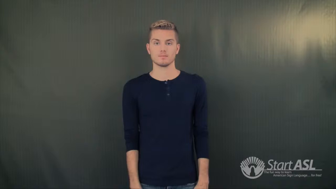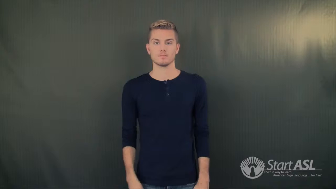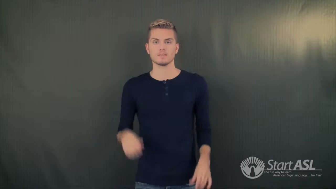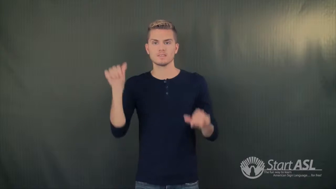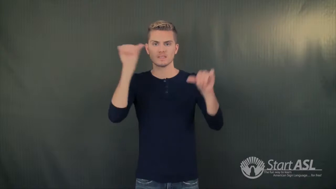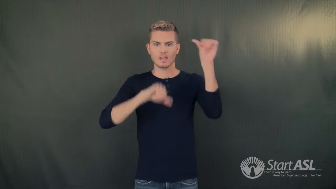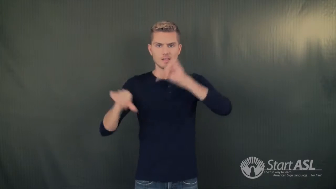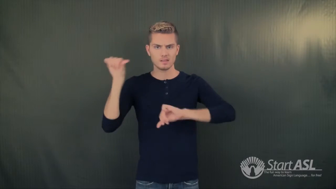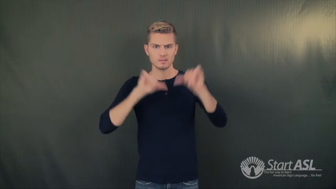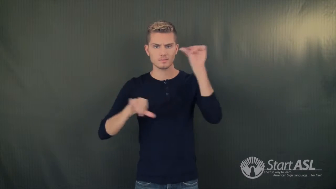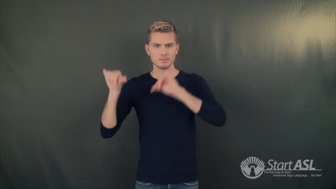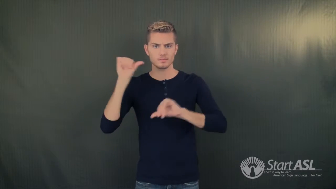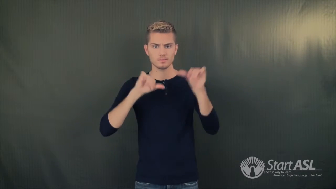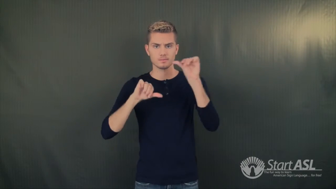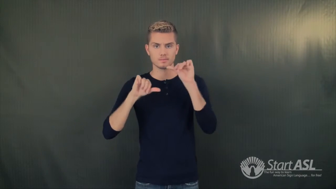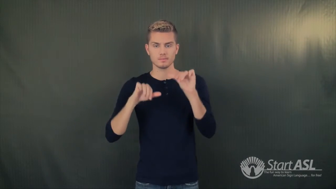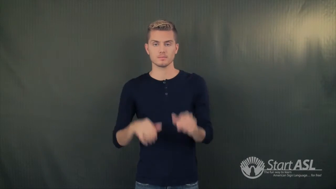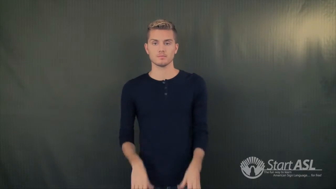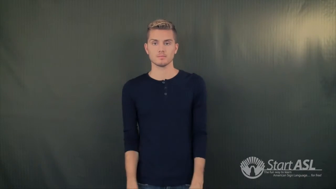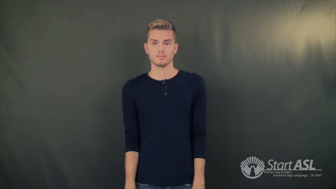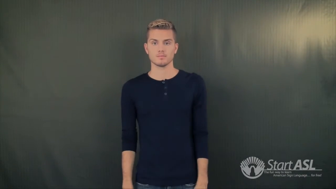science